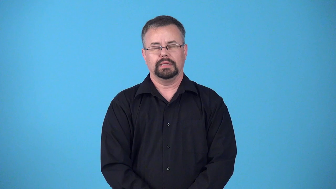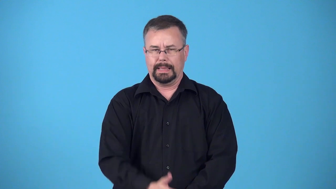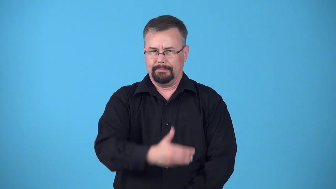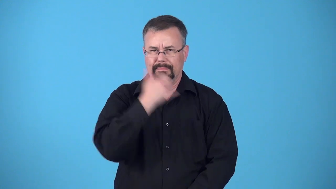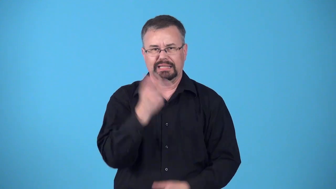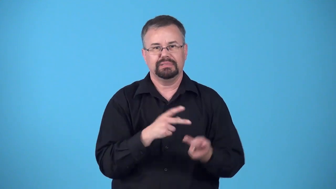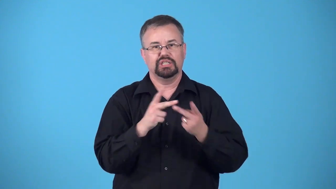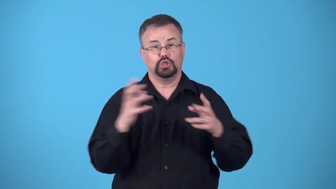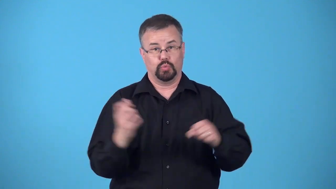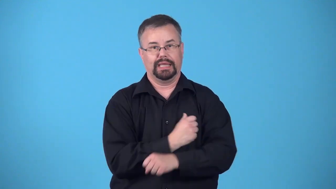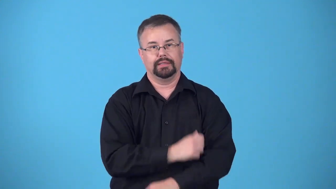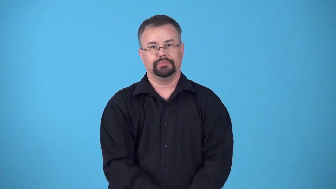pole position